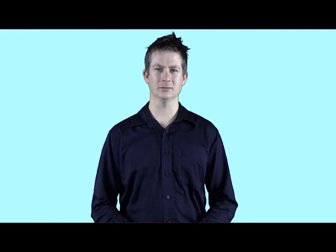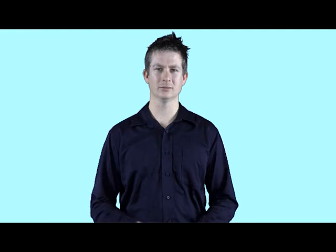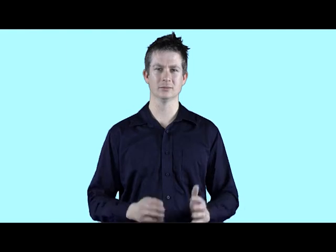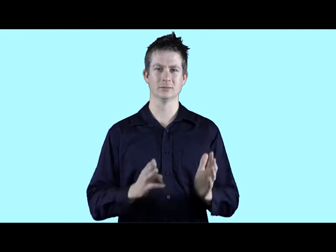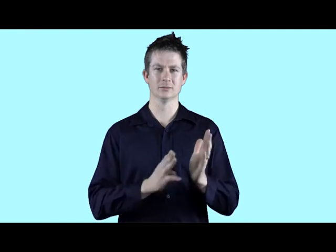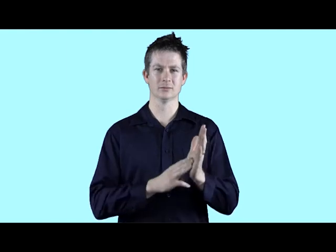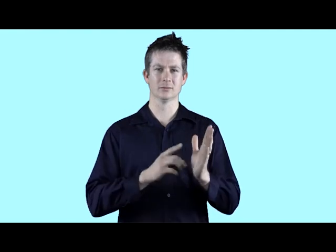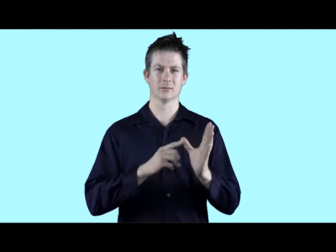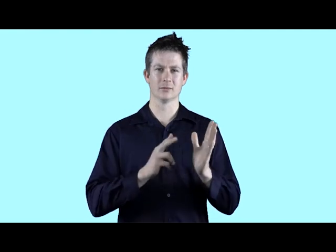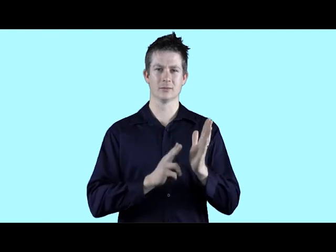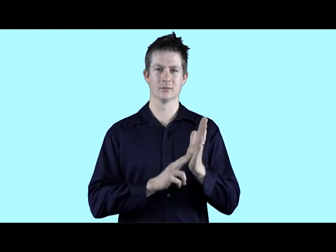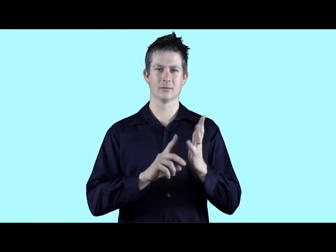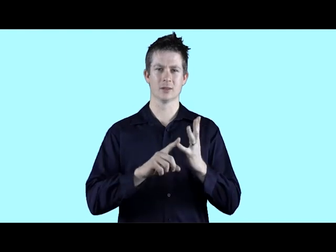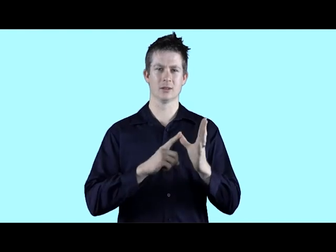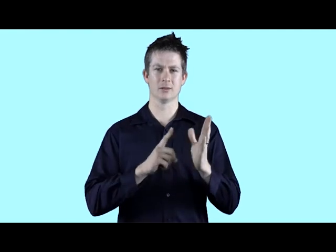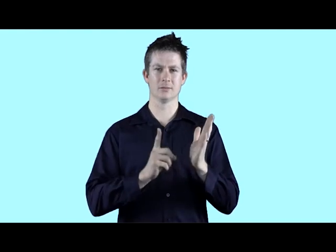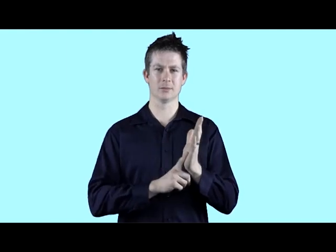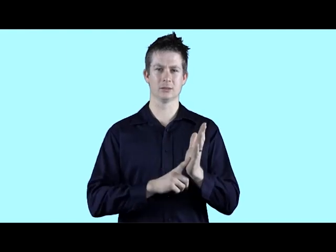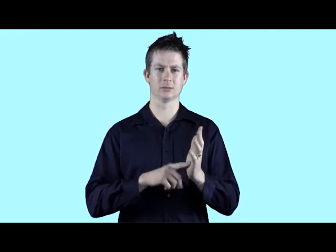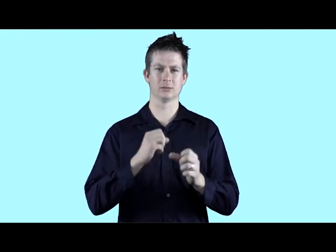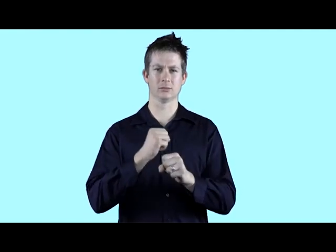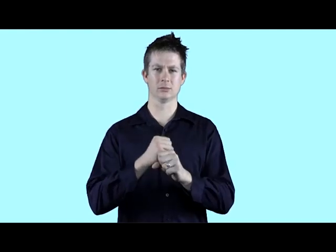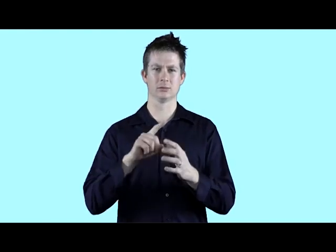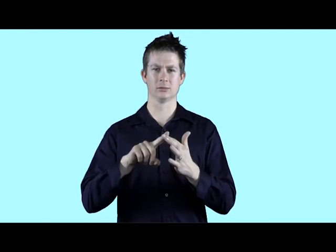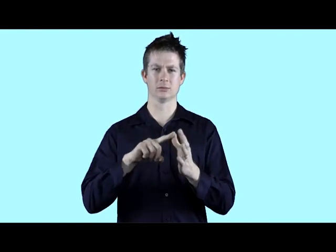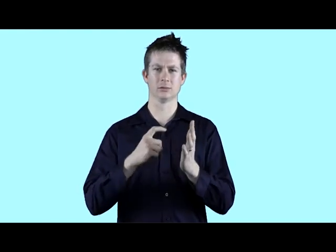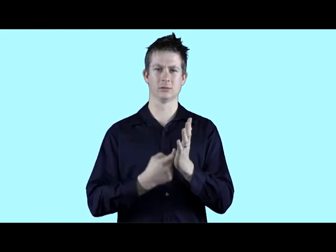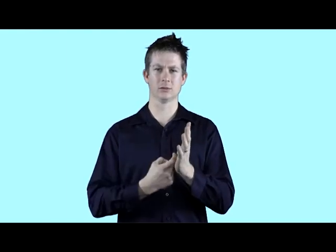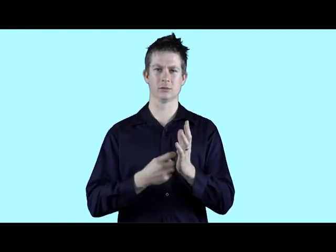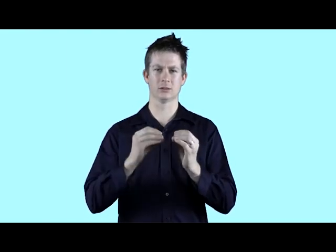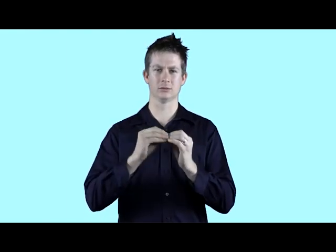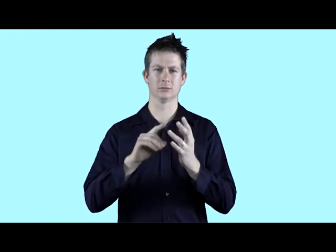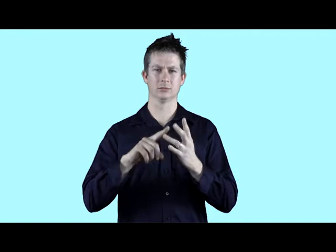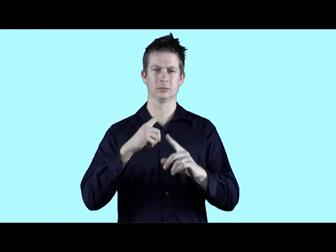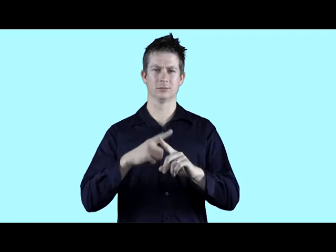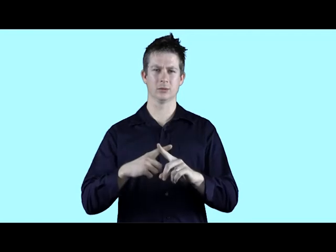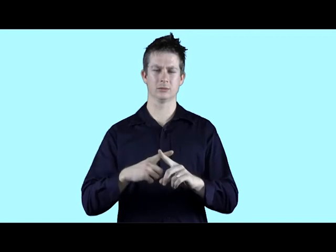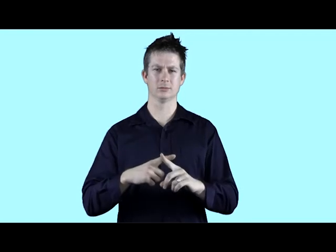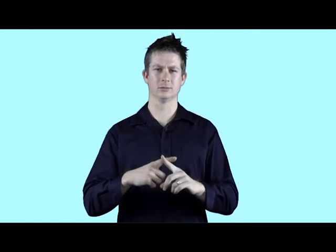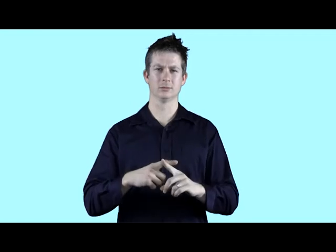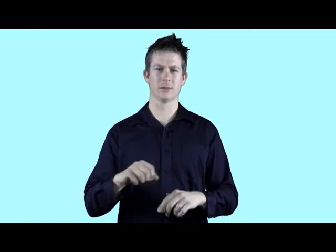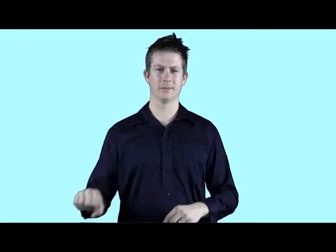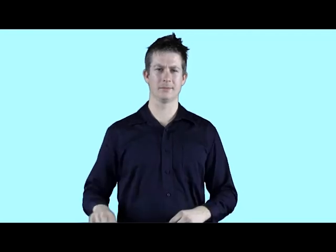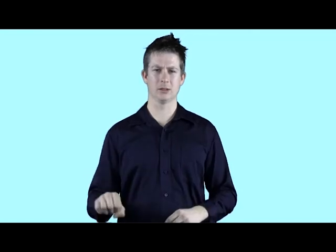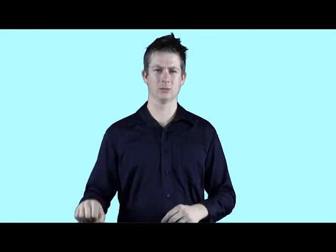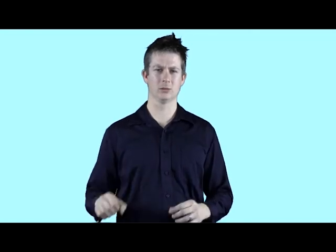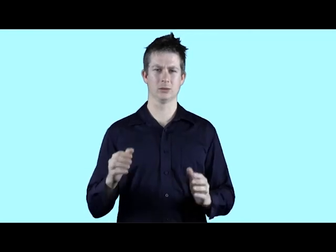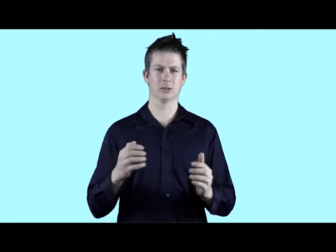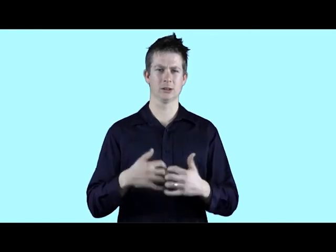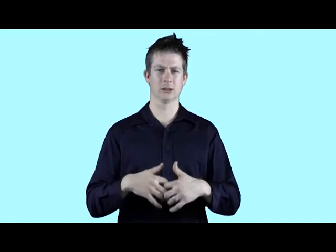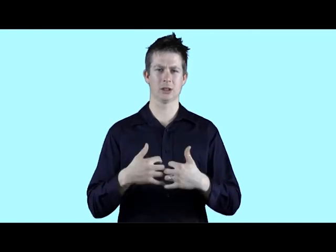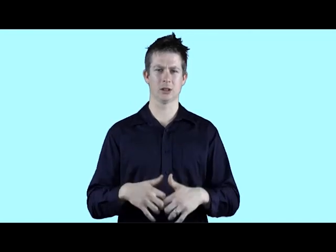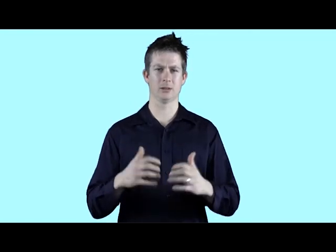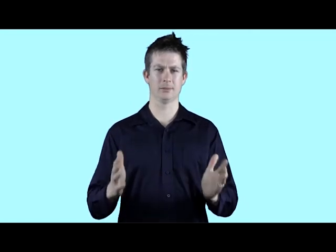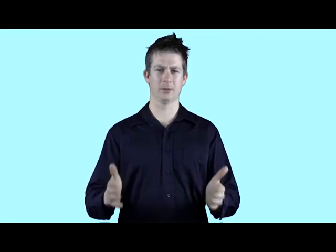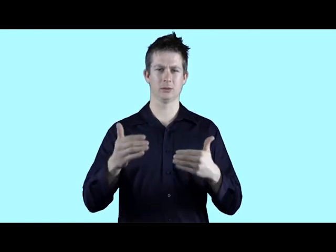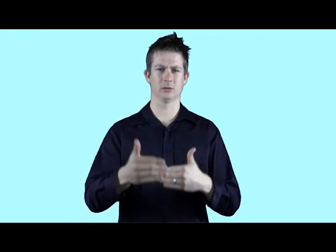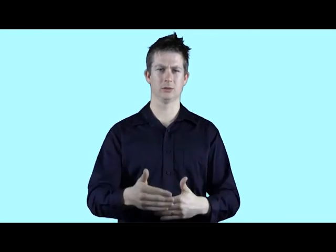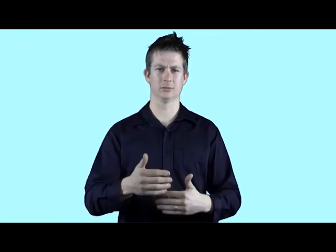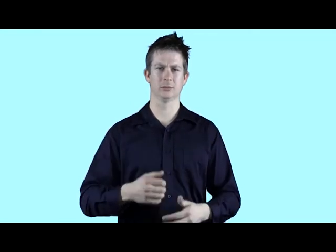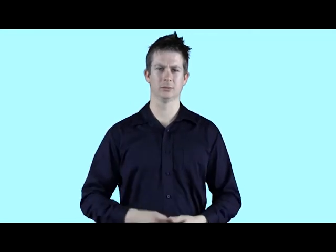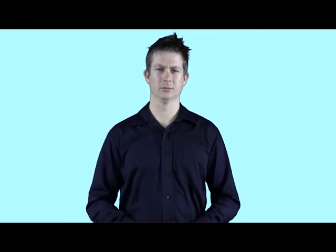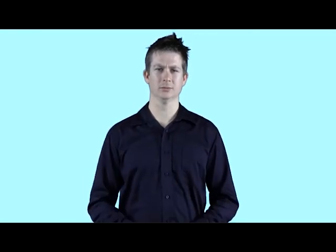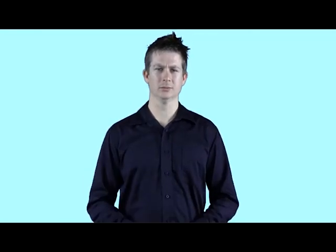Manual Gear Box